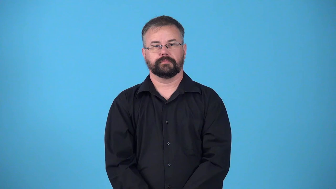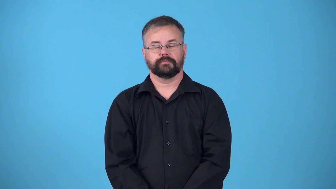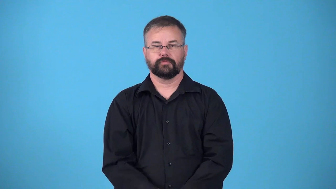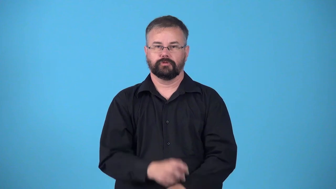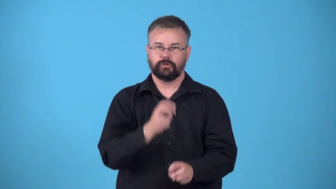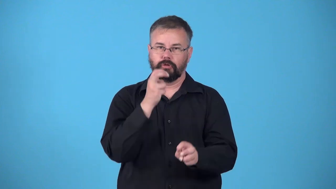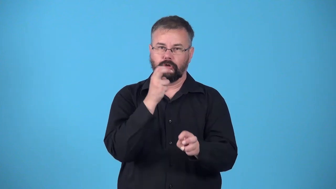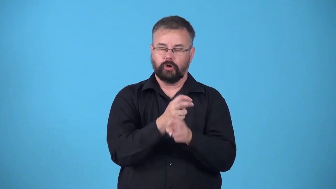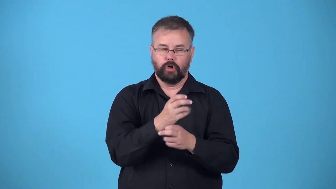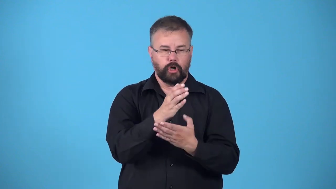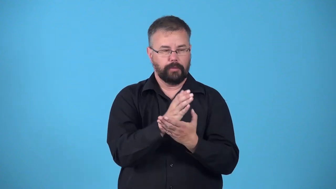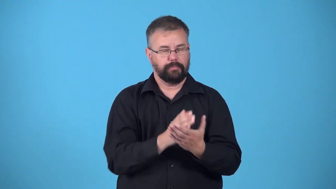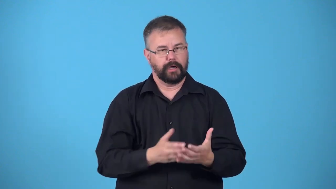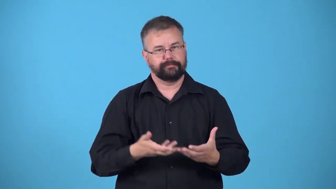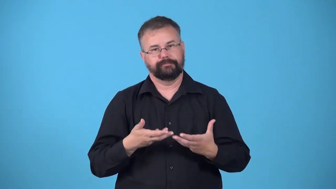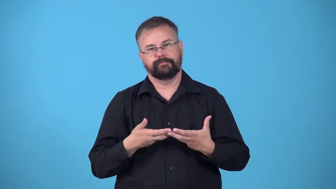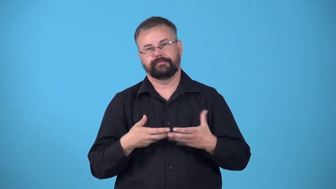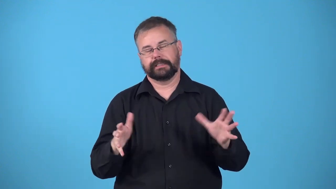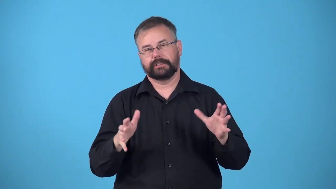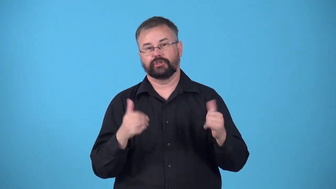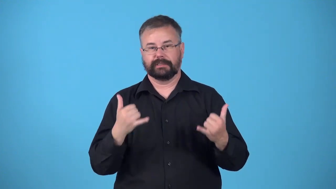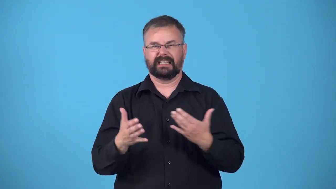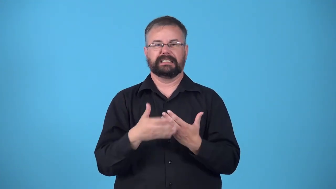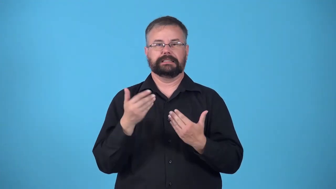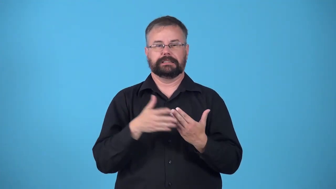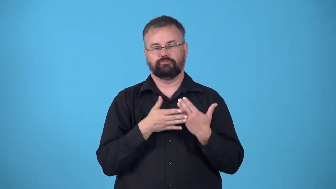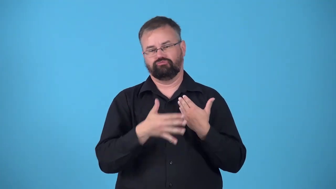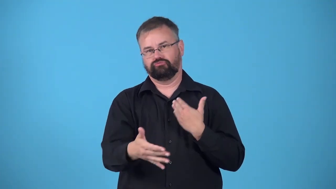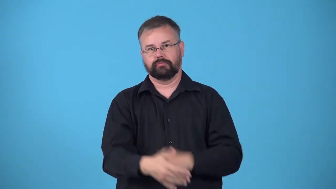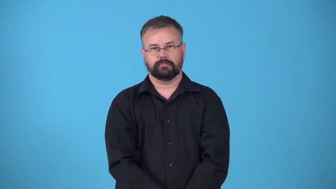downhill